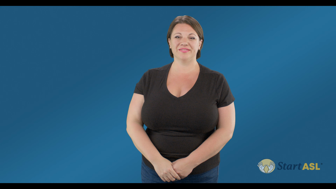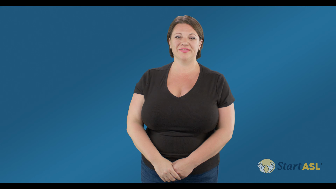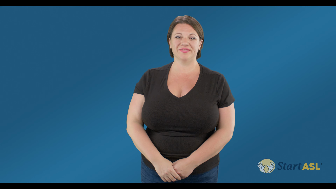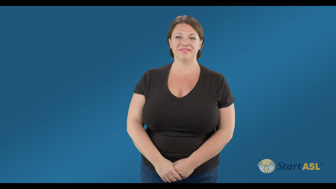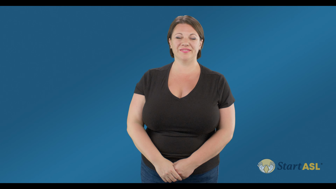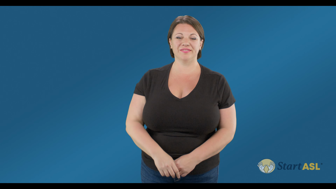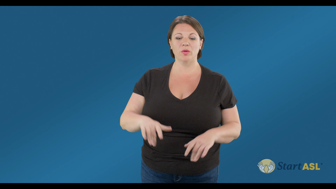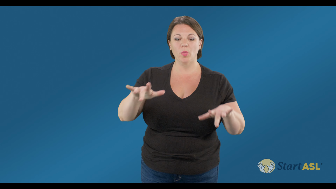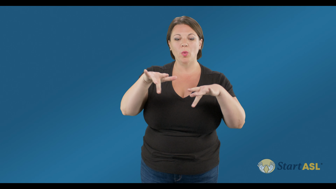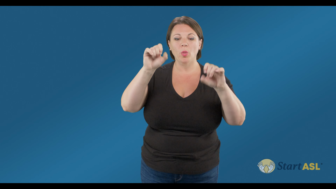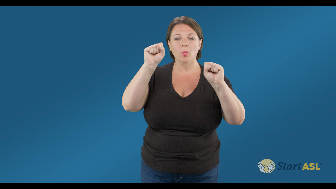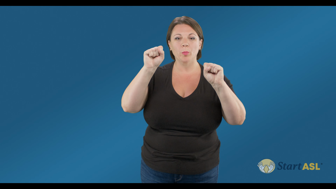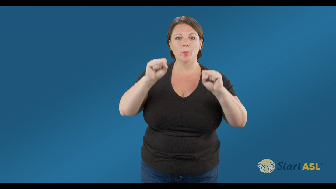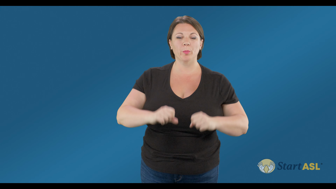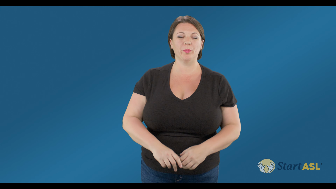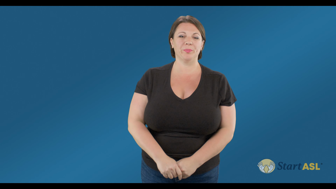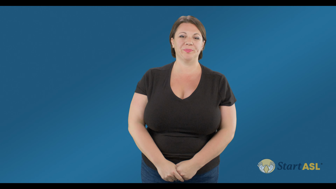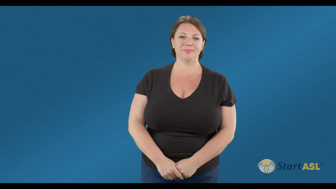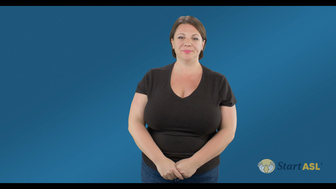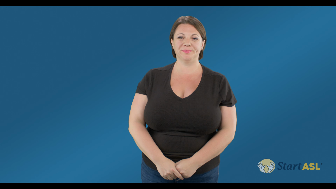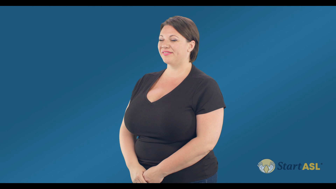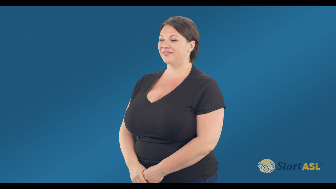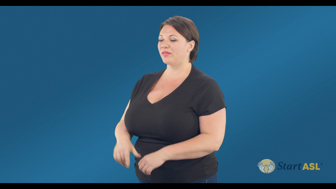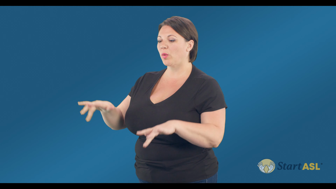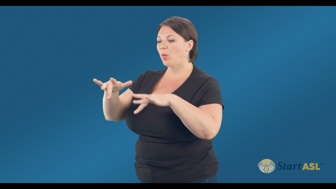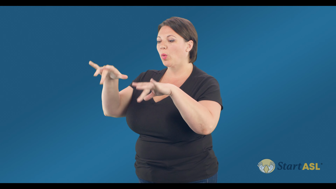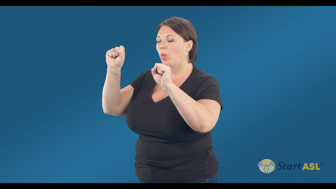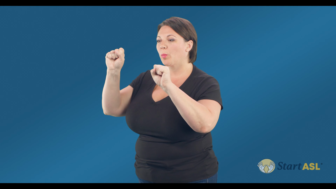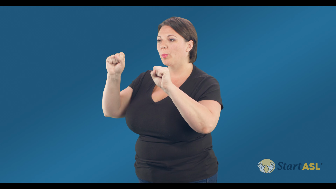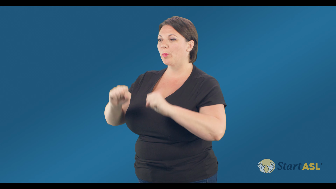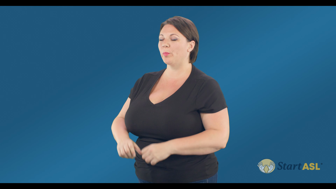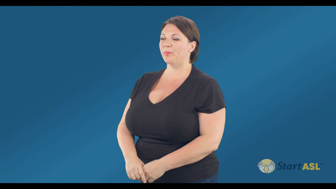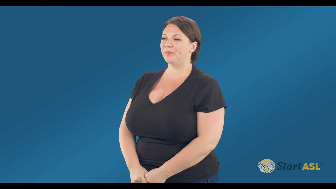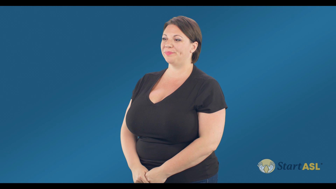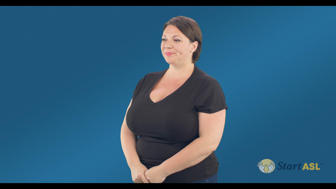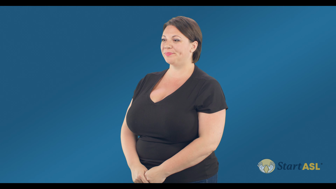empty